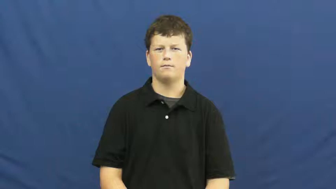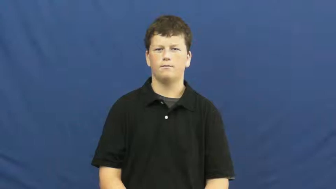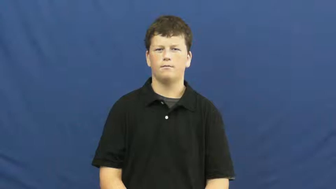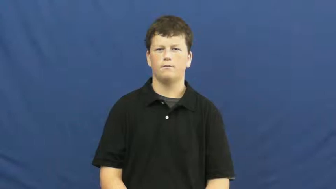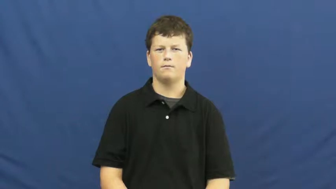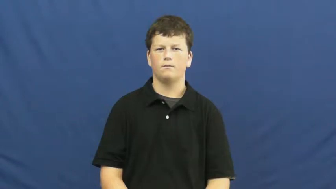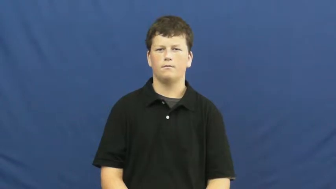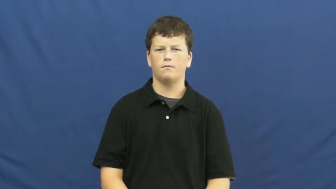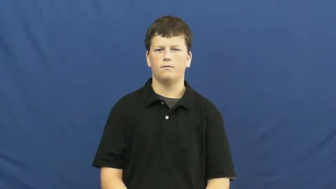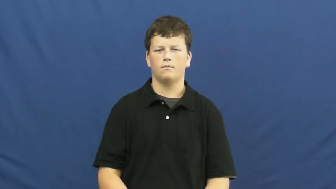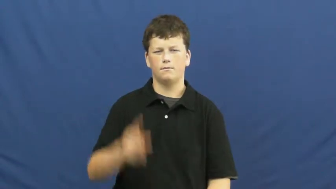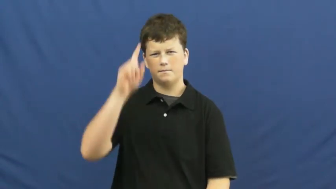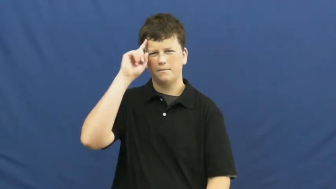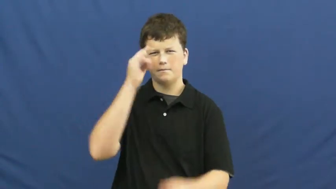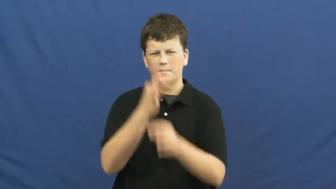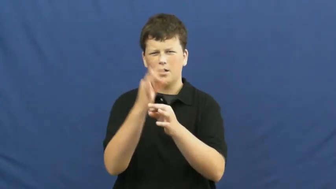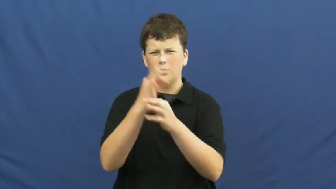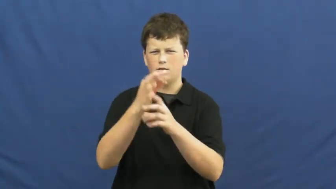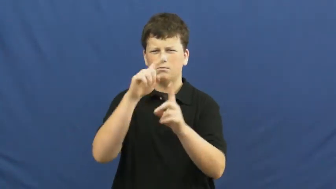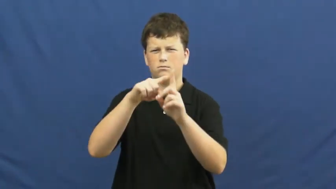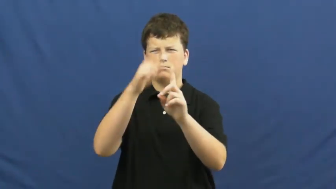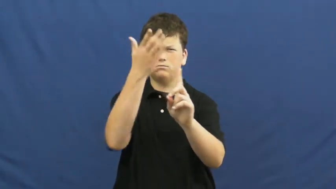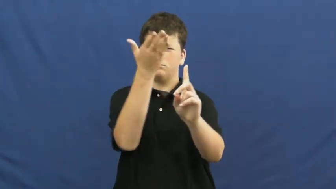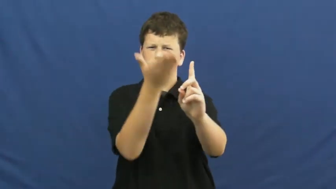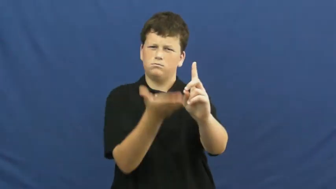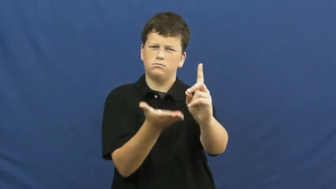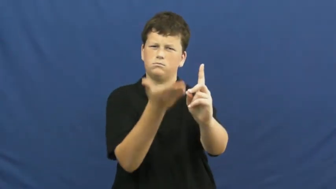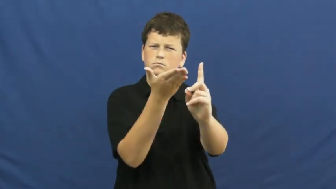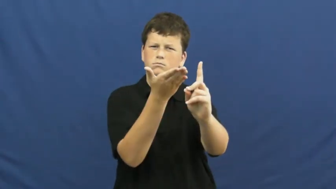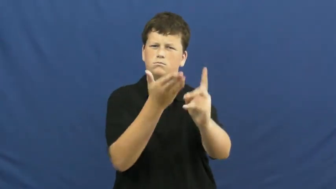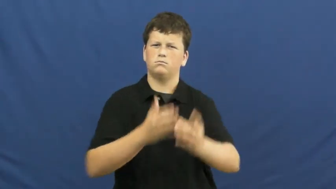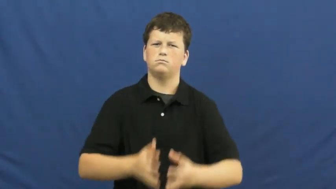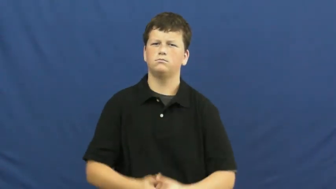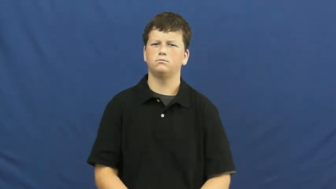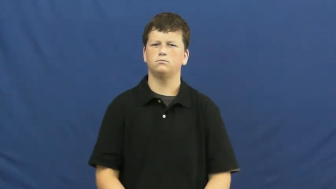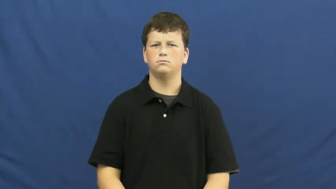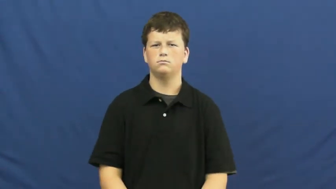loyal,constancy